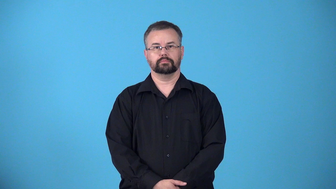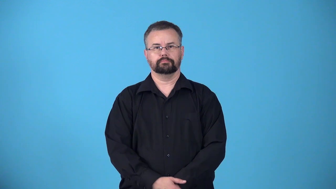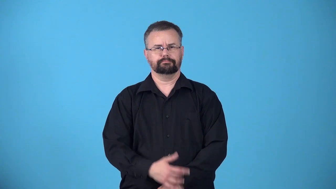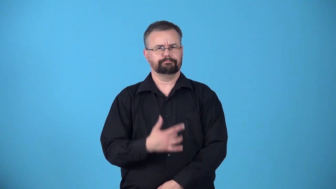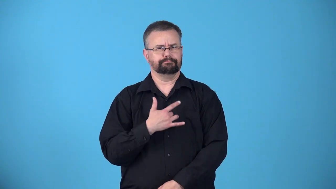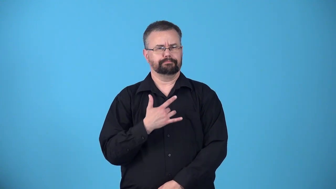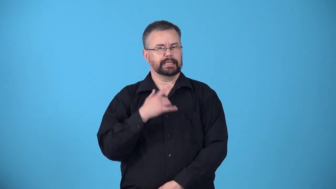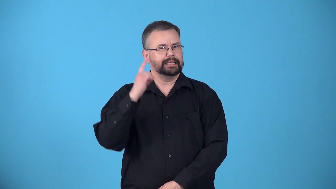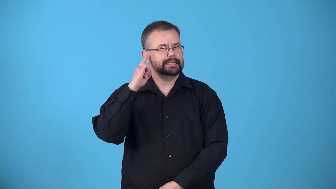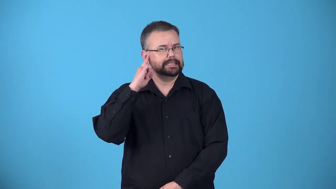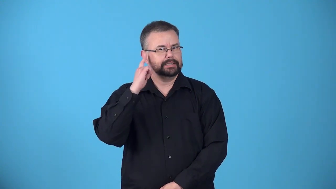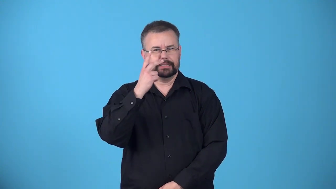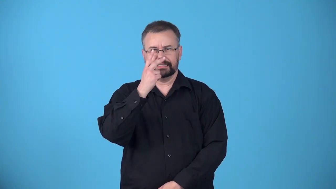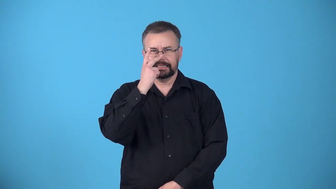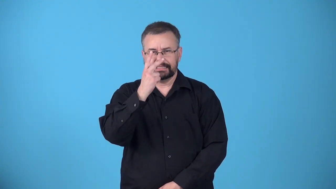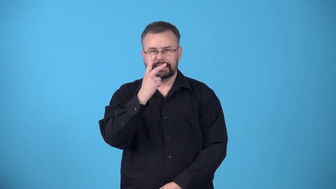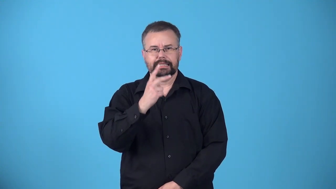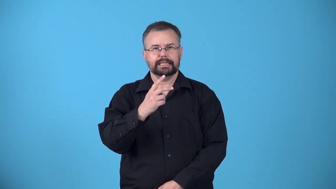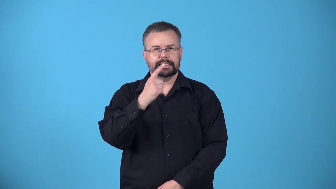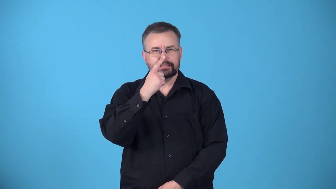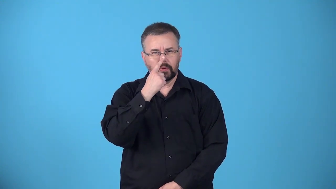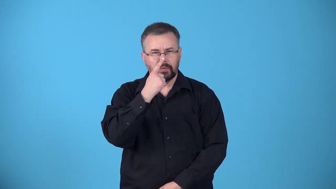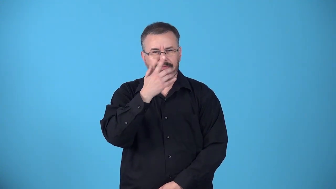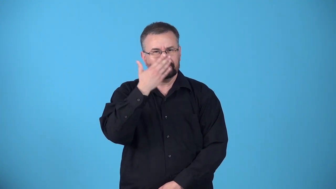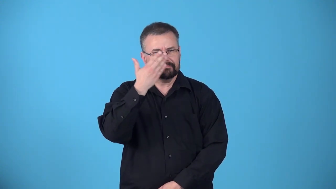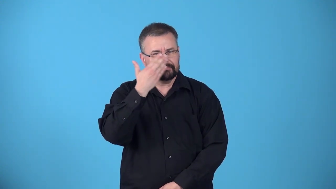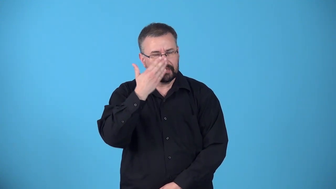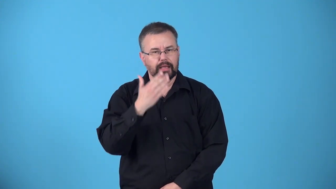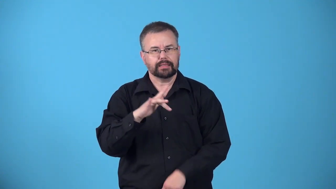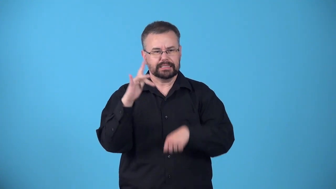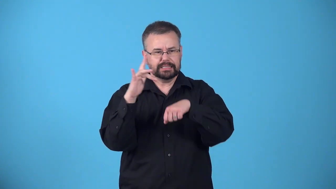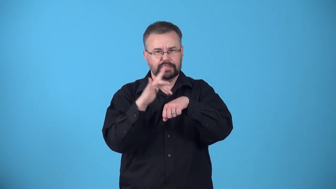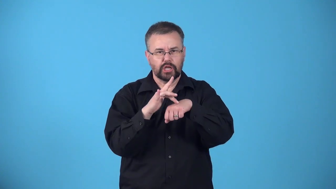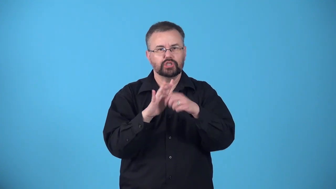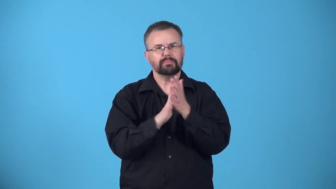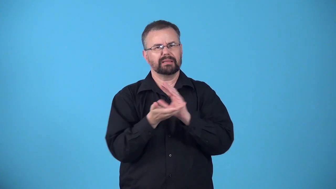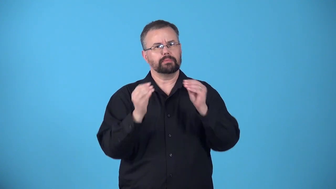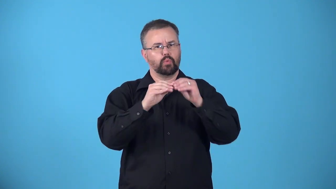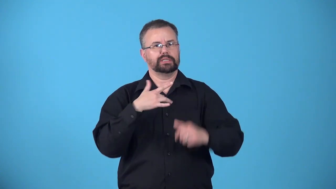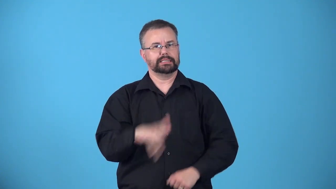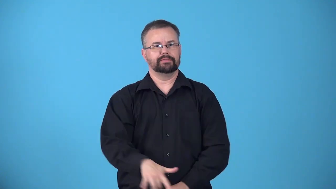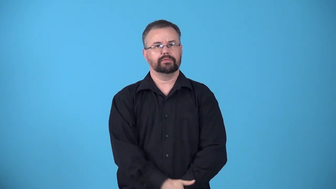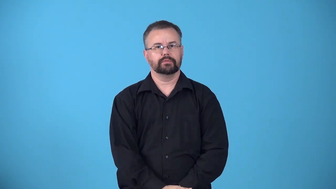sense